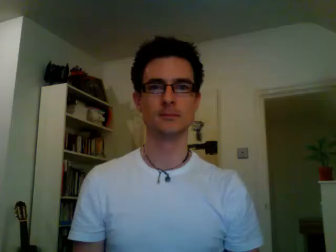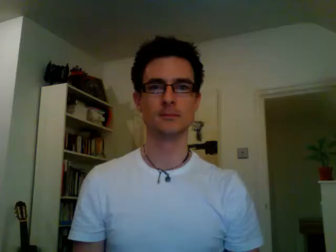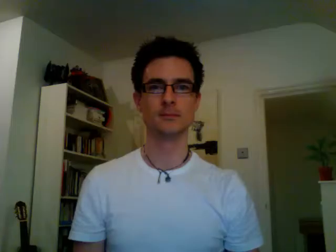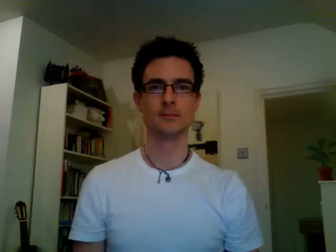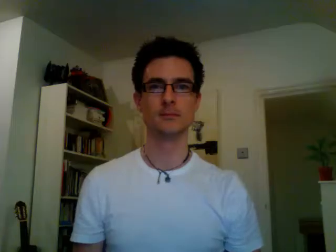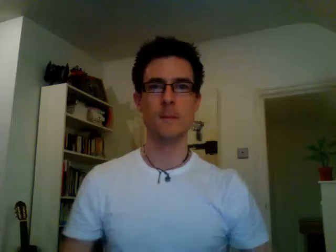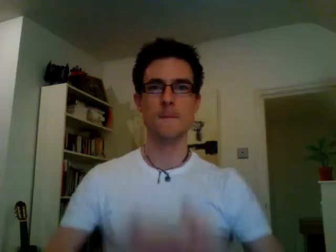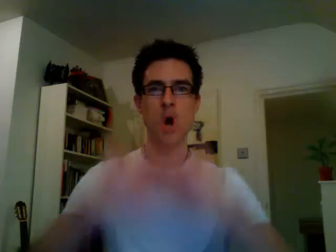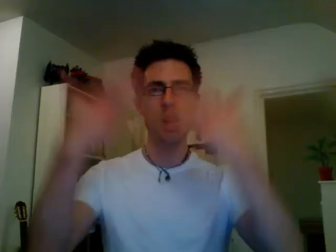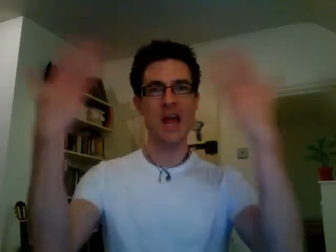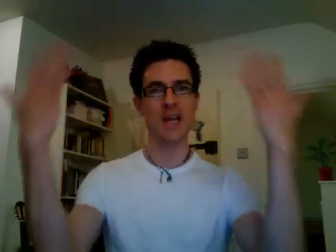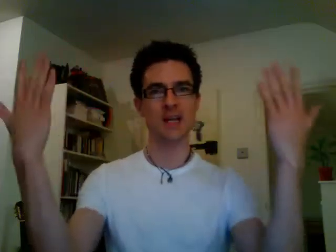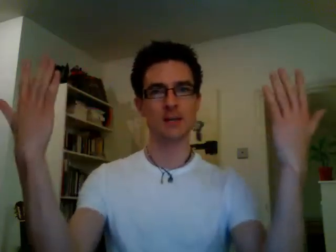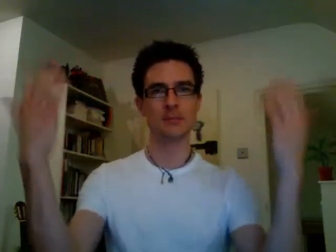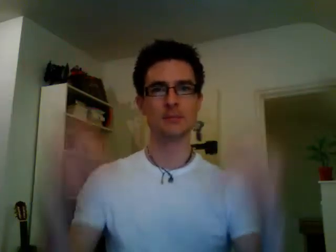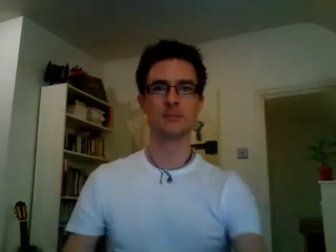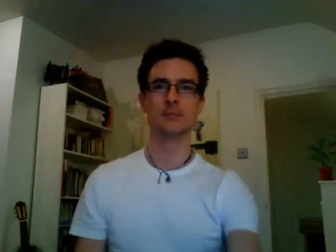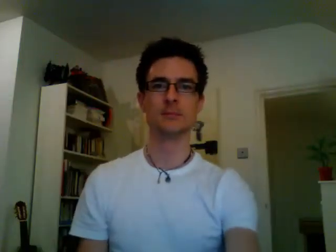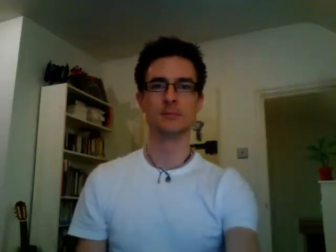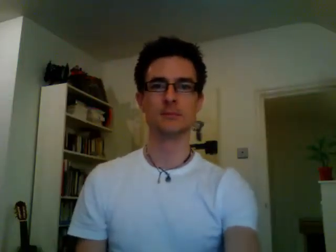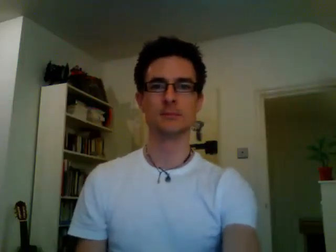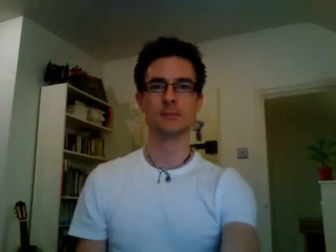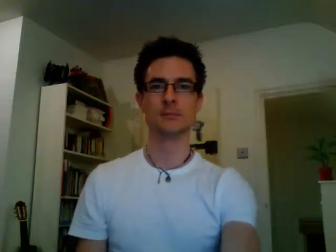morning